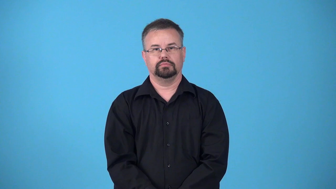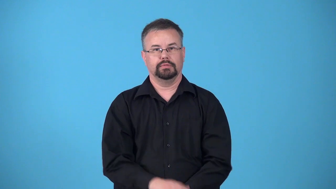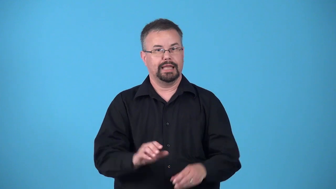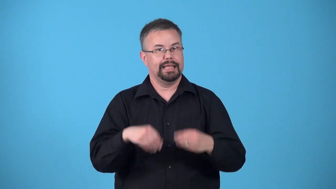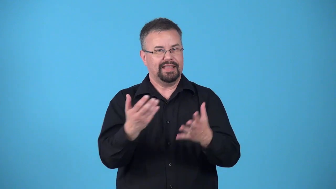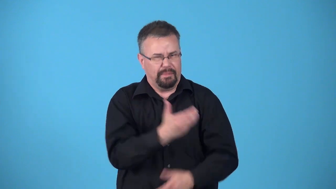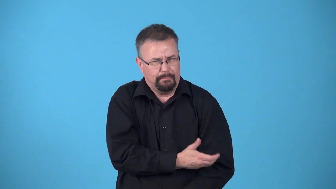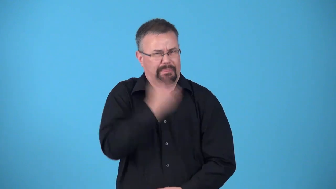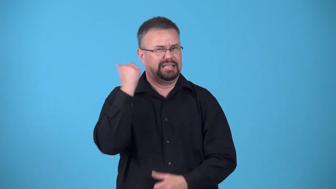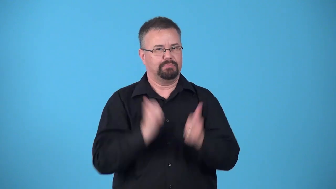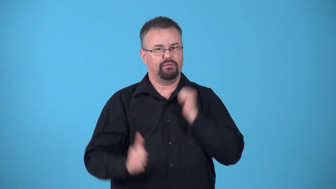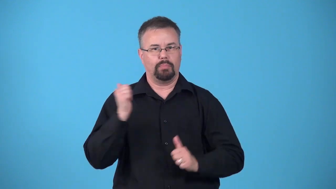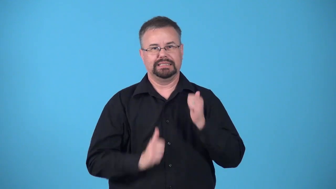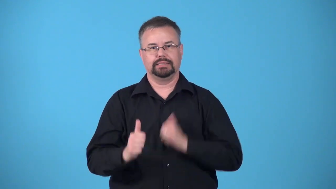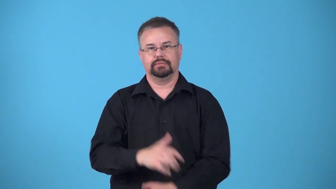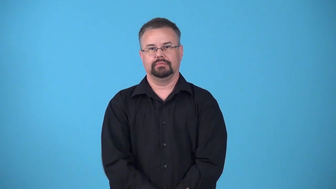knock 'em dead